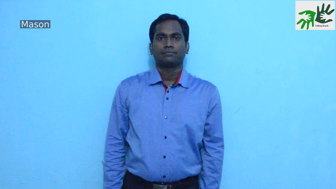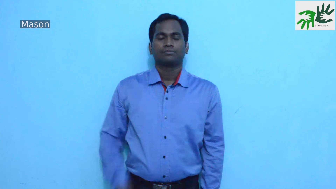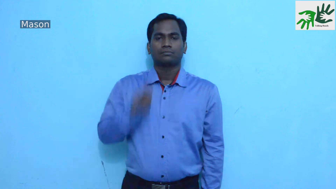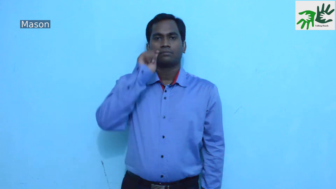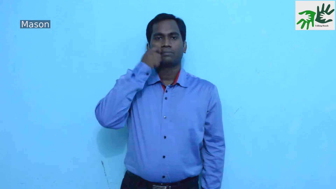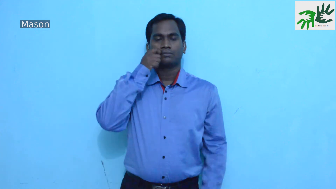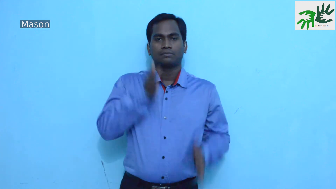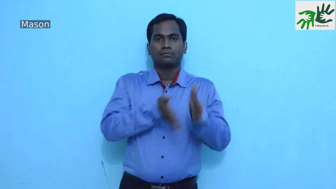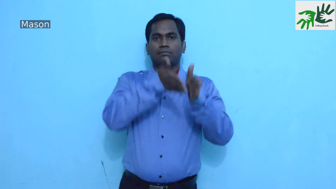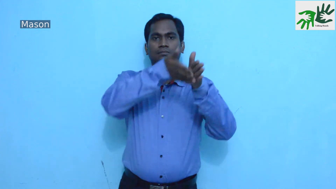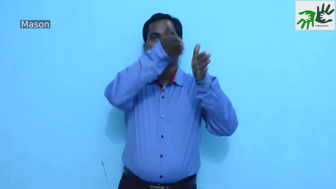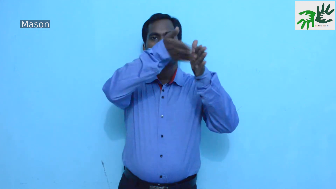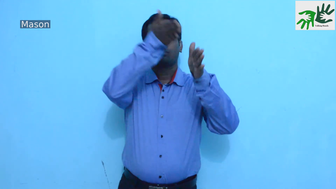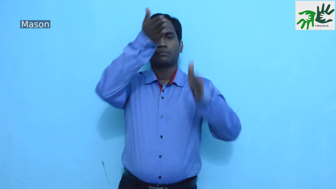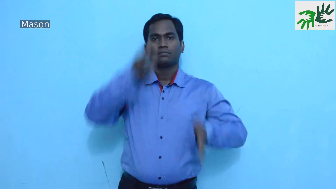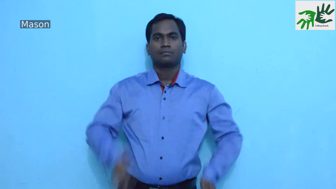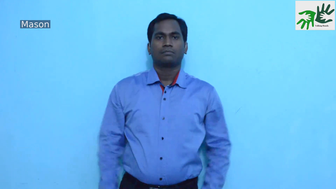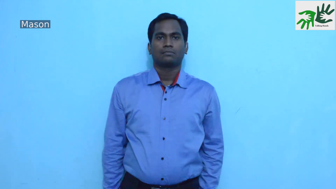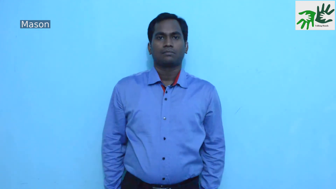Mason